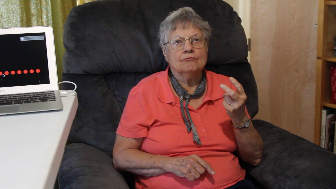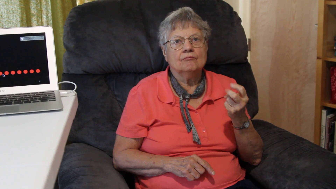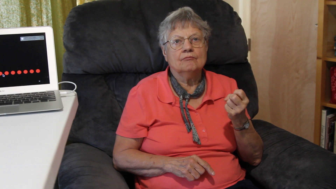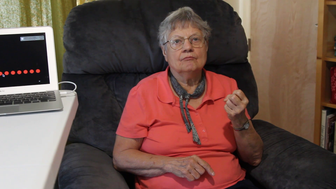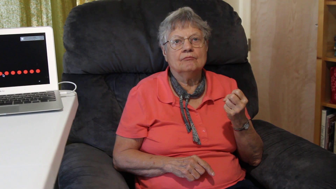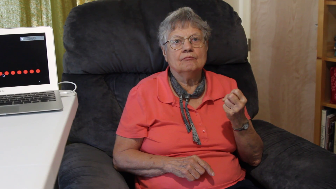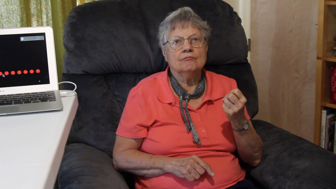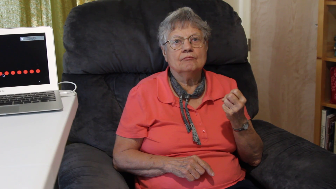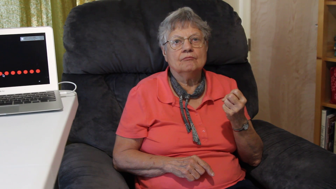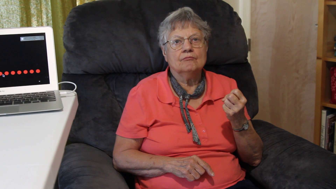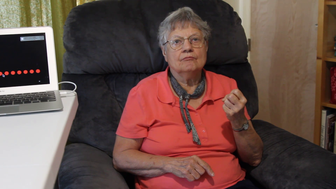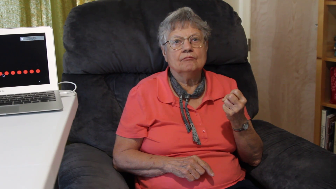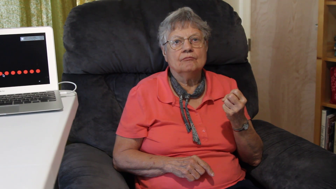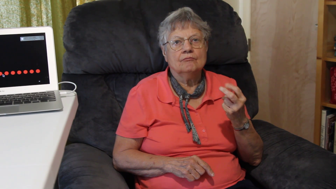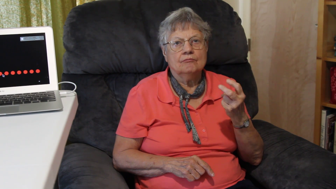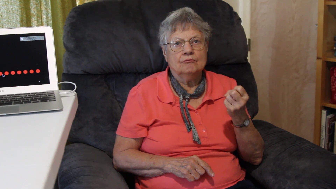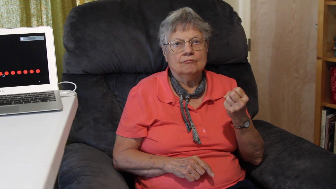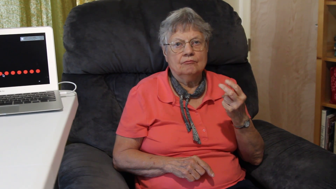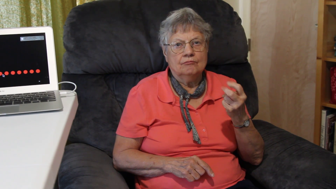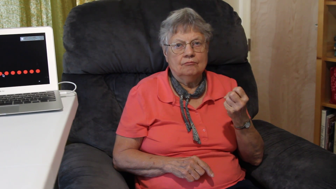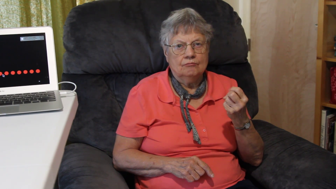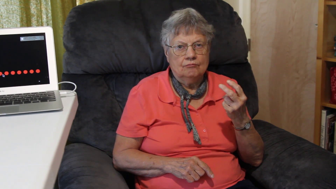number12